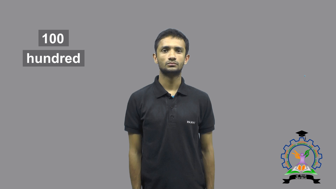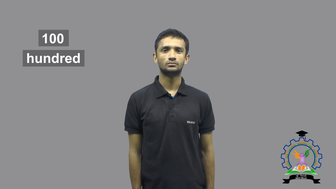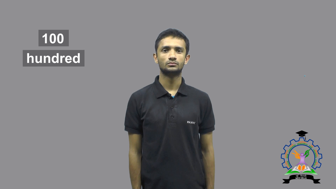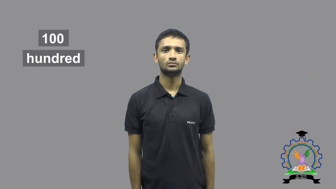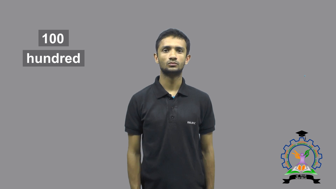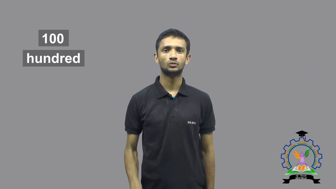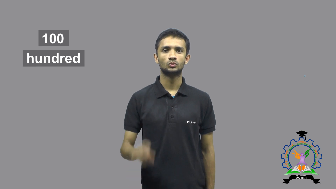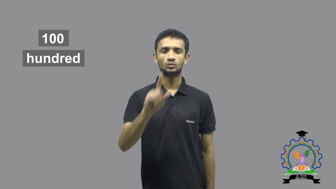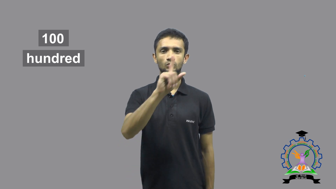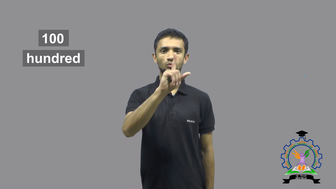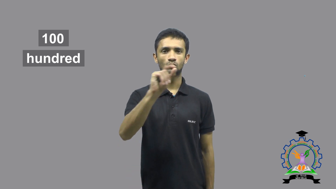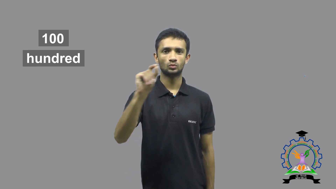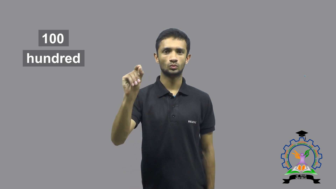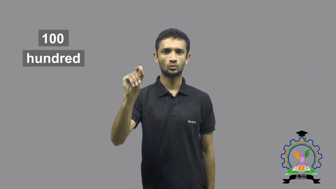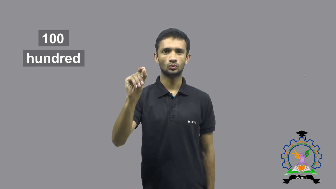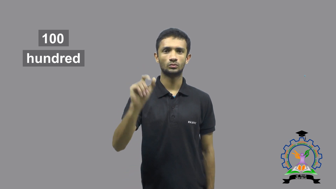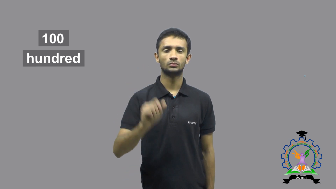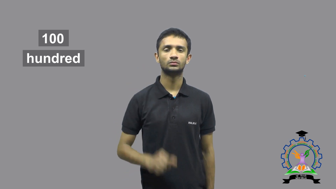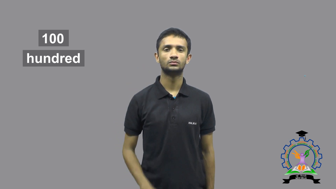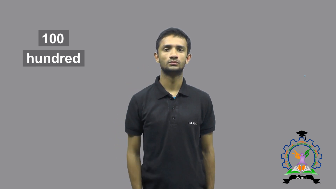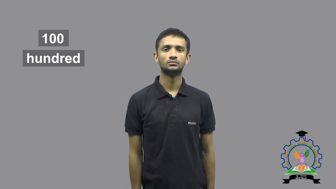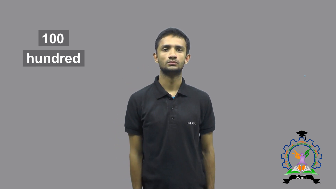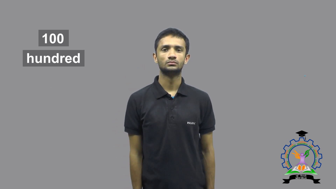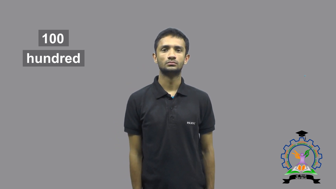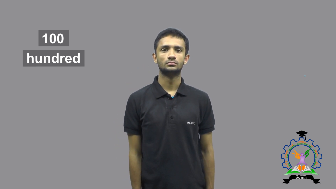100 hundred